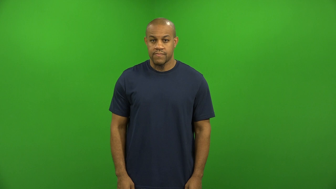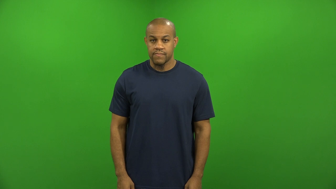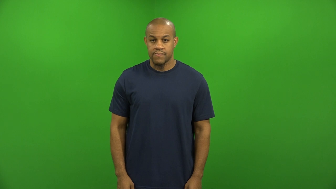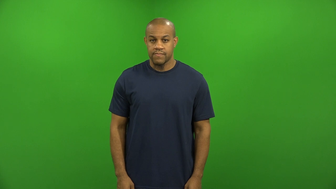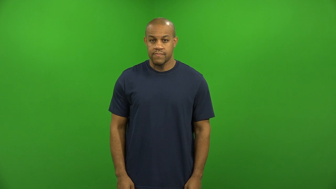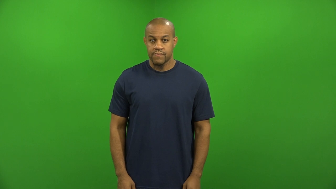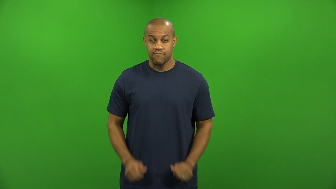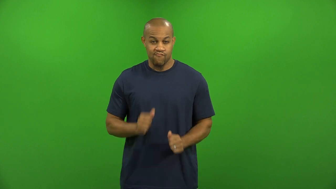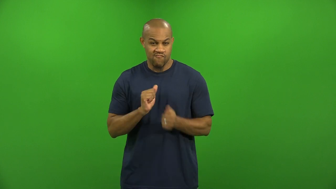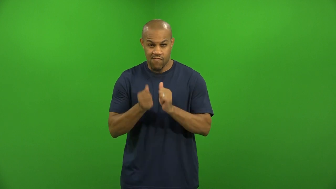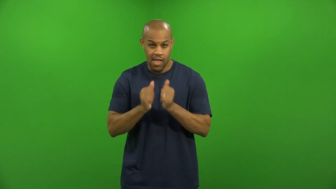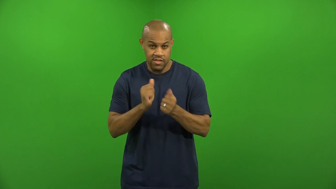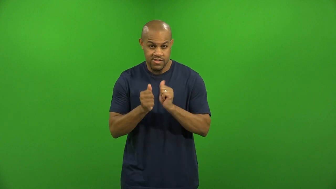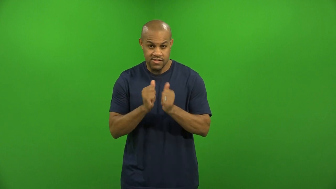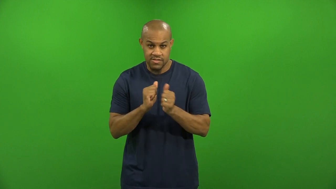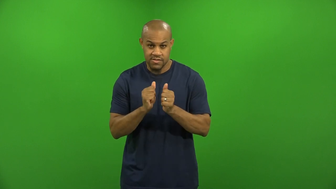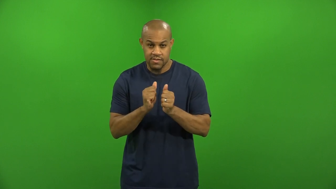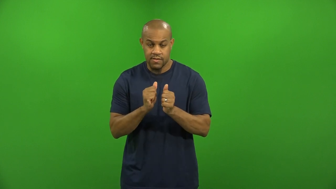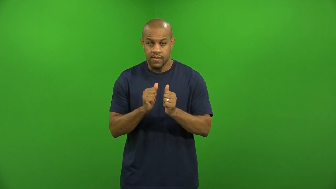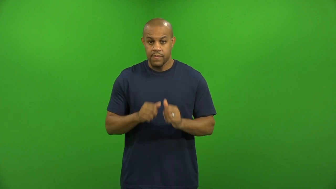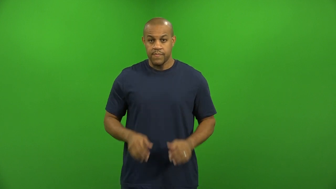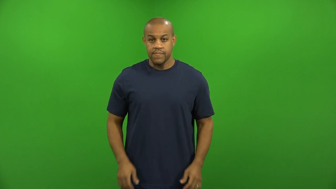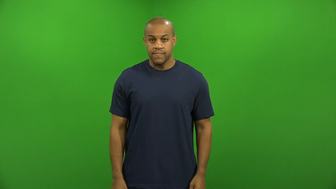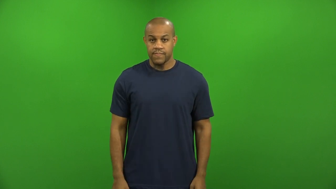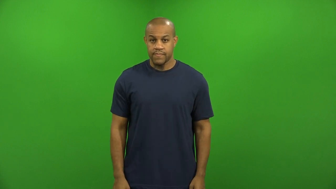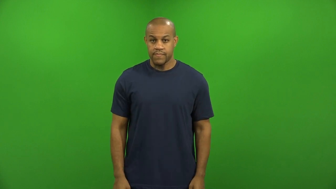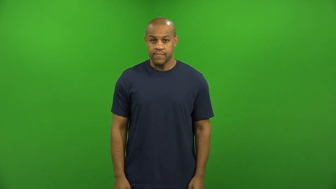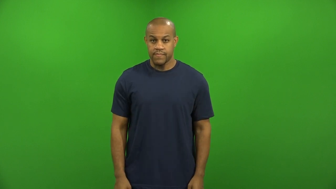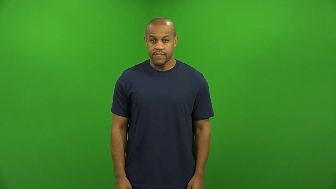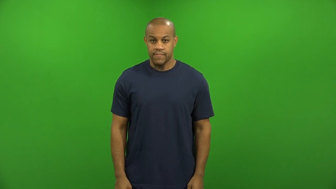Race-track and field